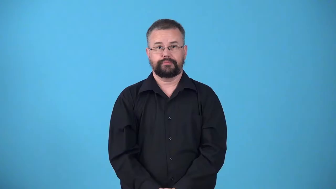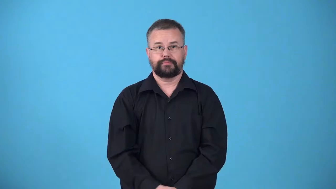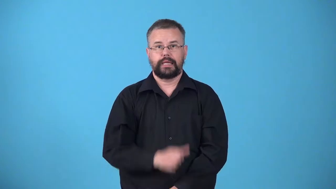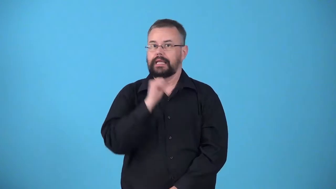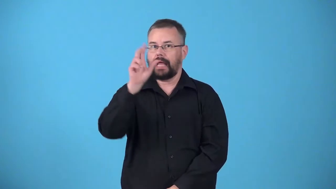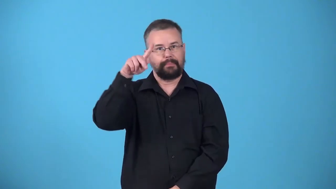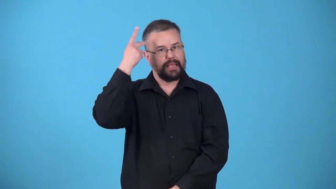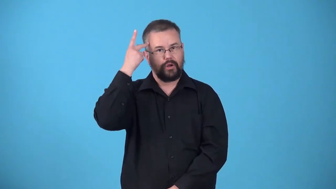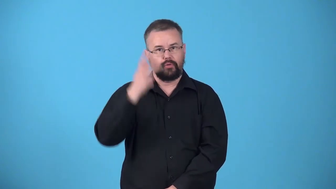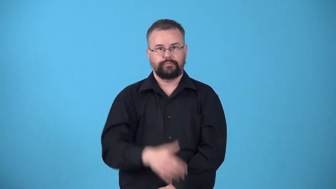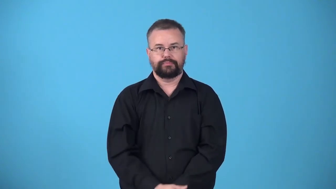unpolitical